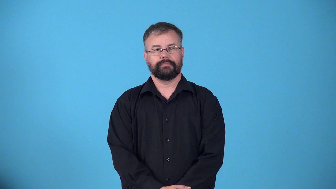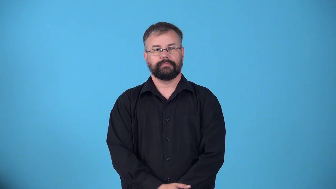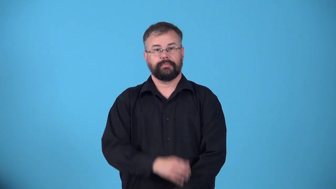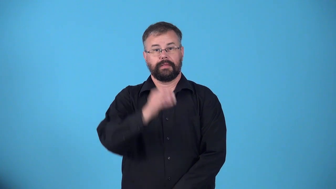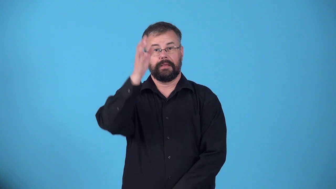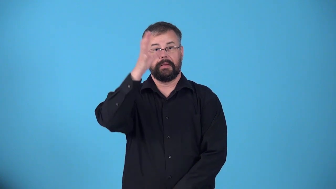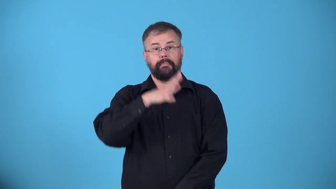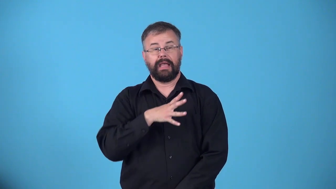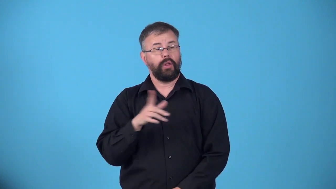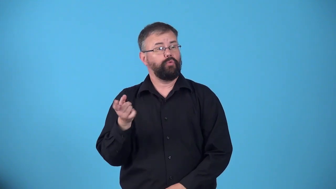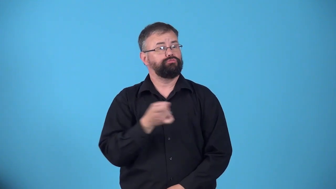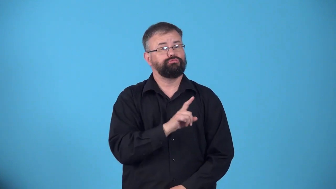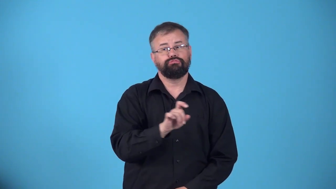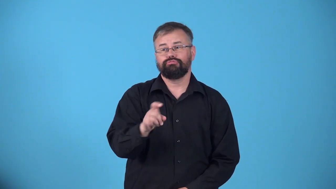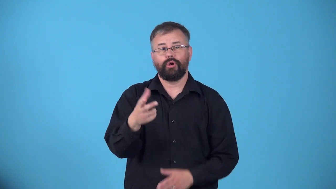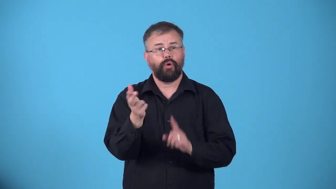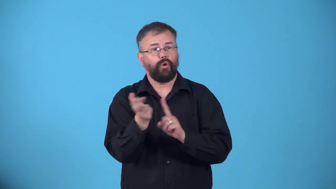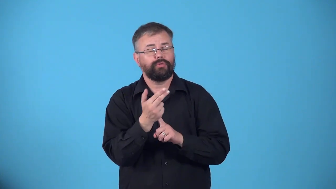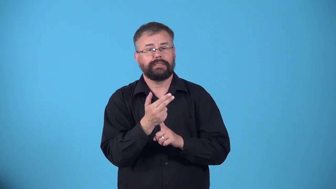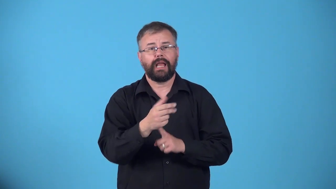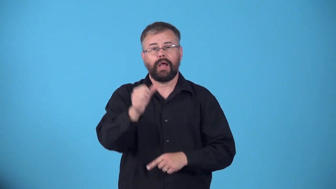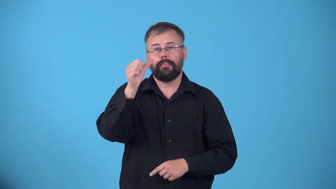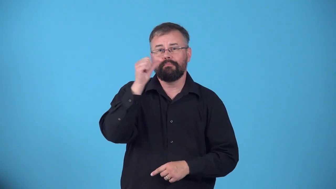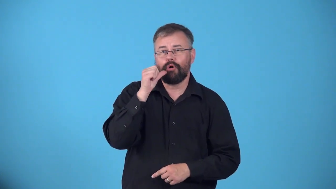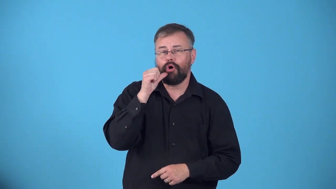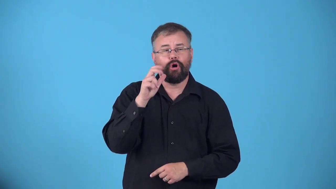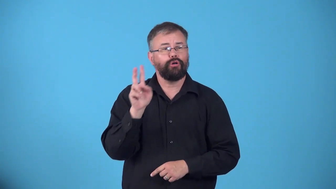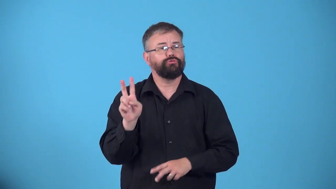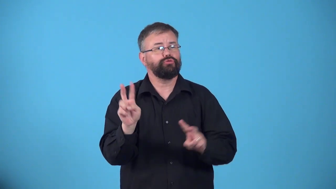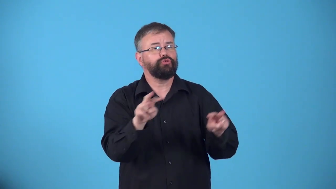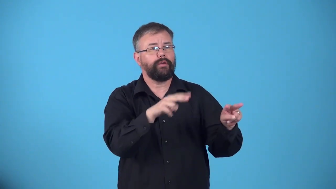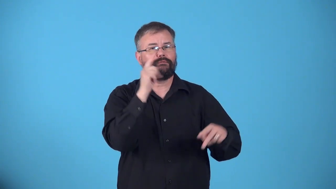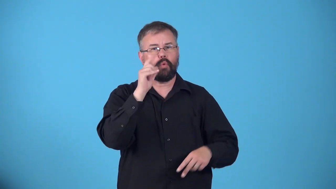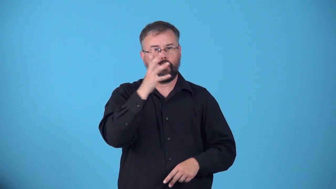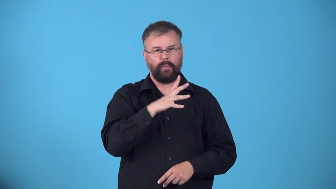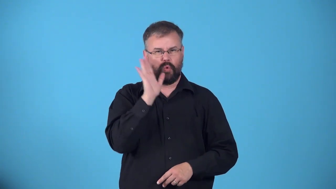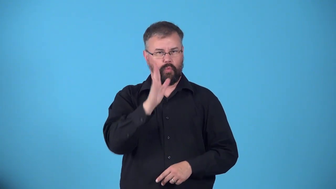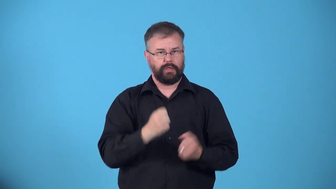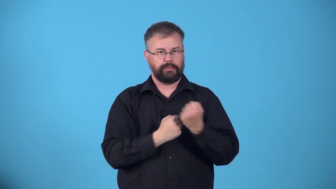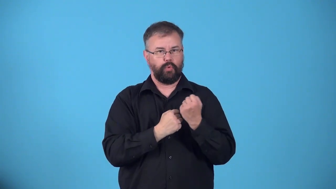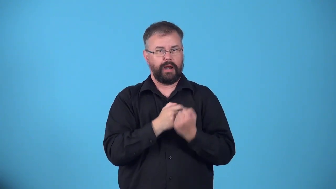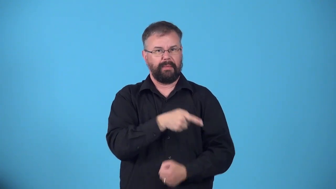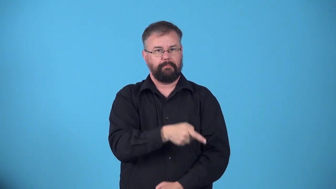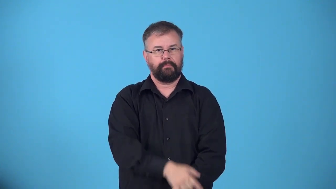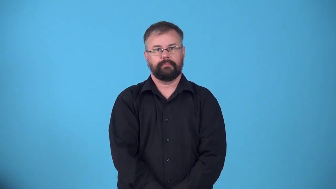lounge lizard